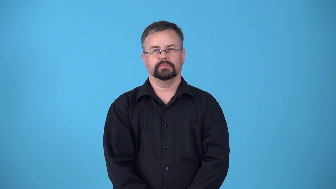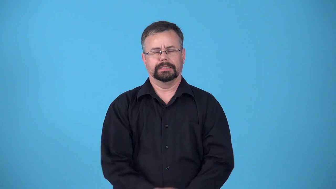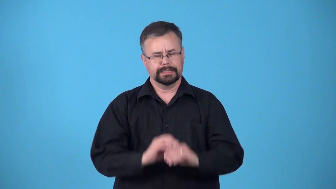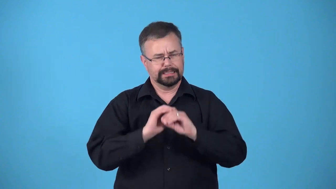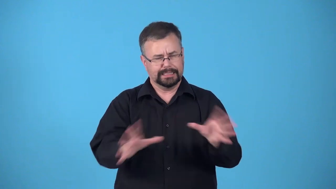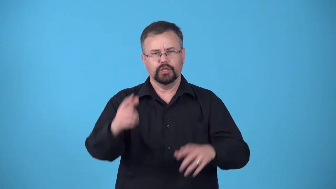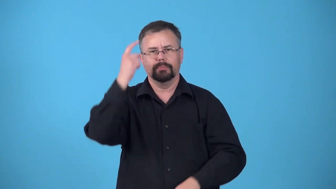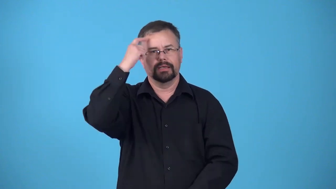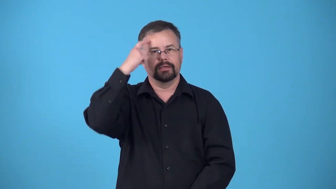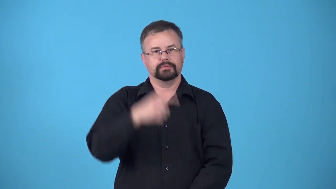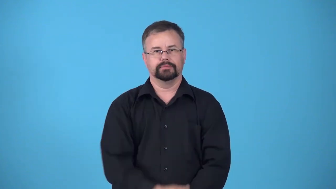clear